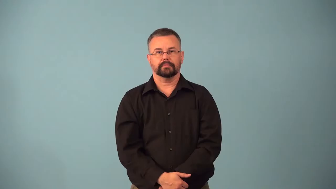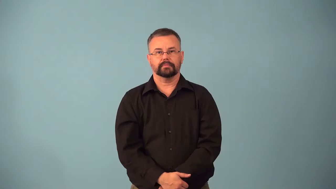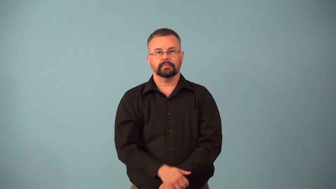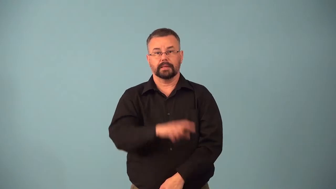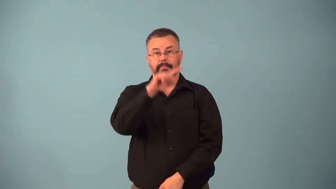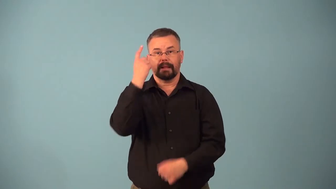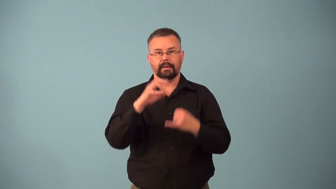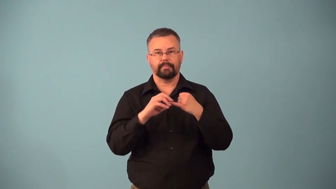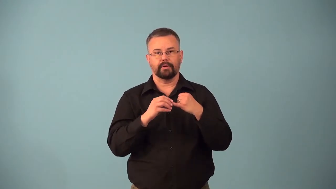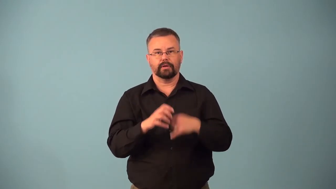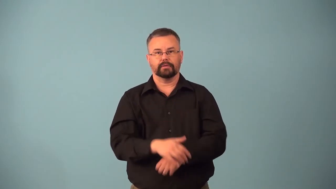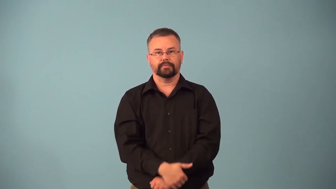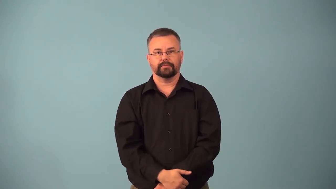blackberry